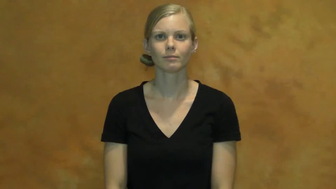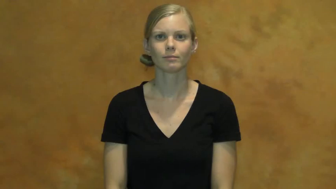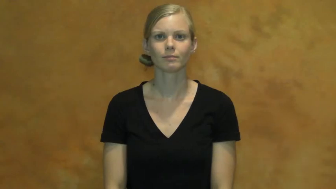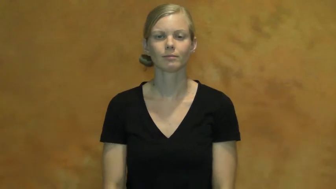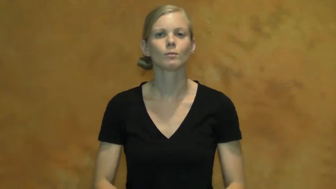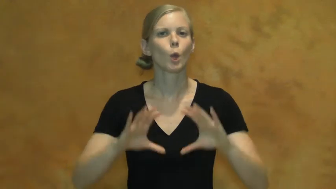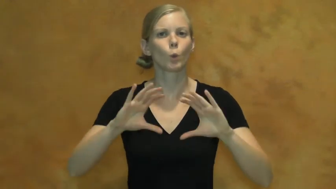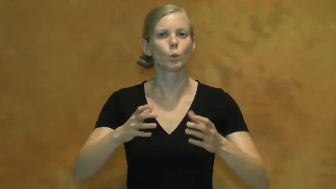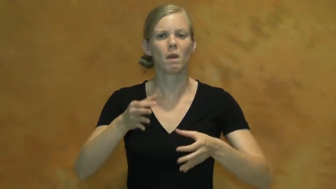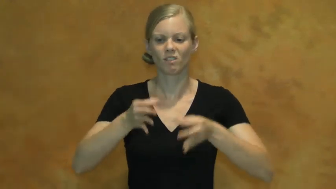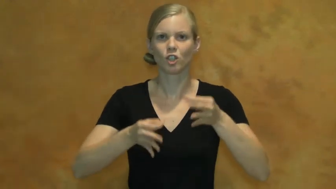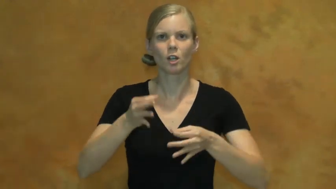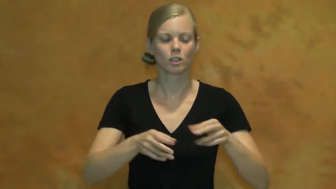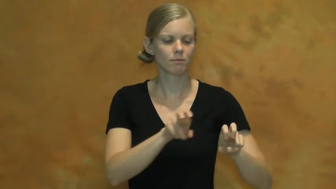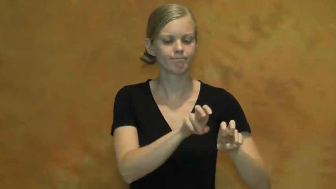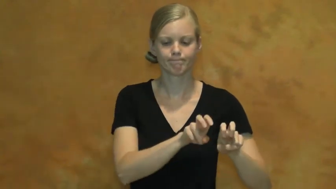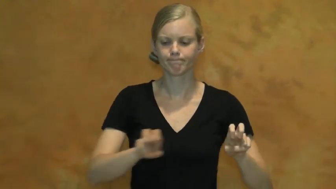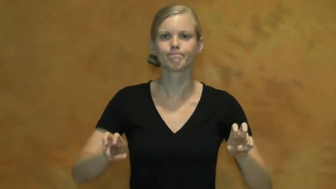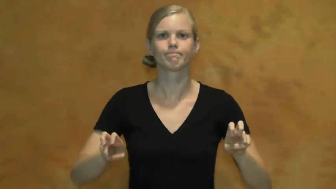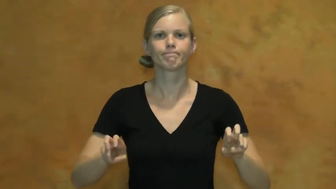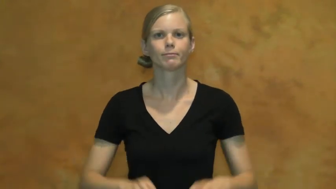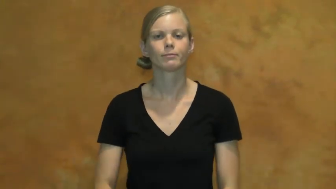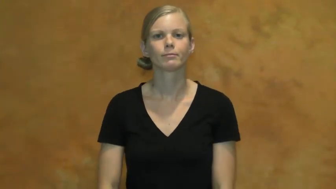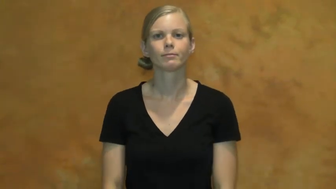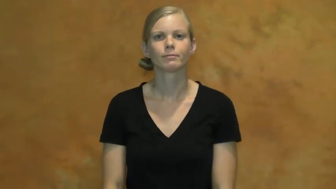panel